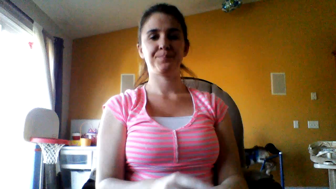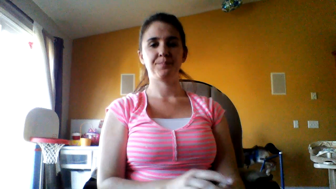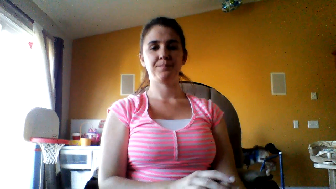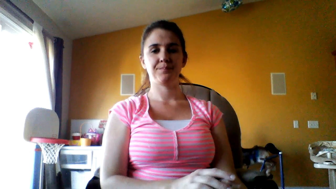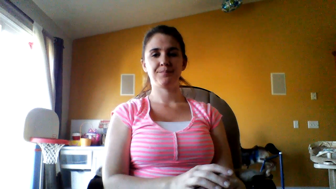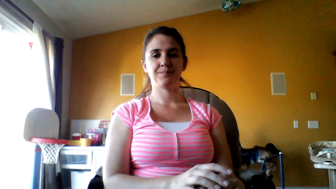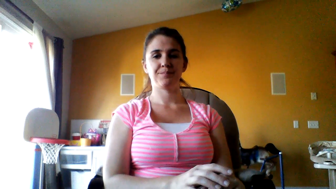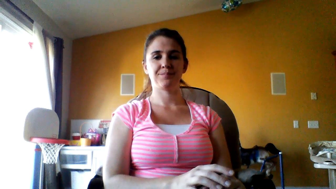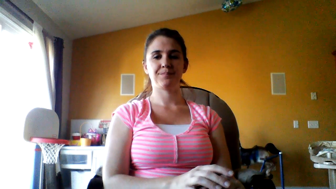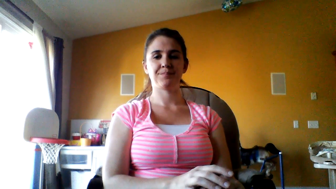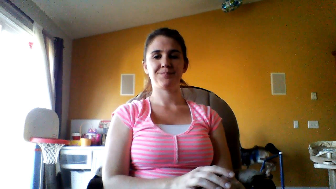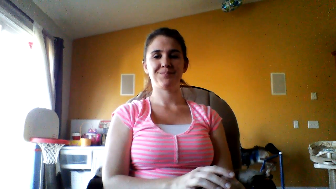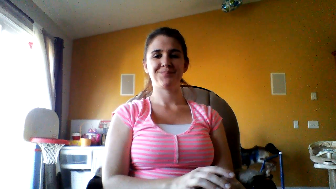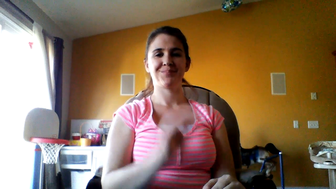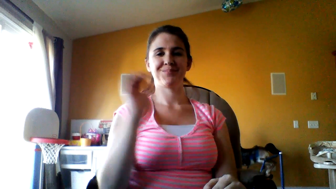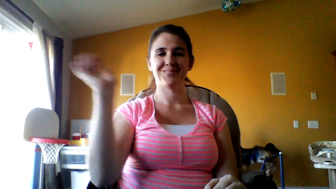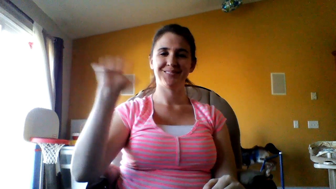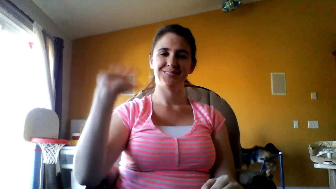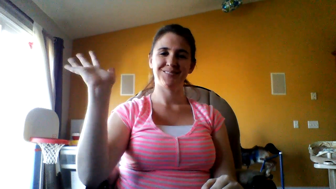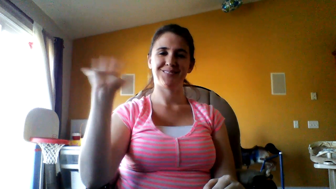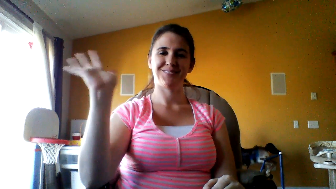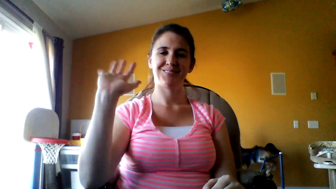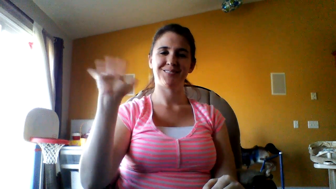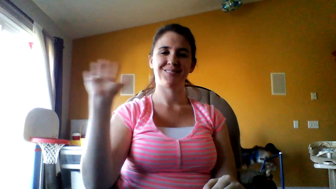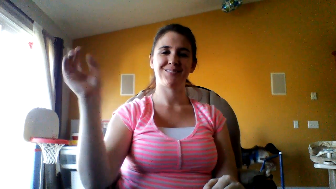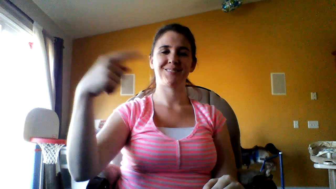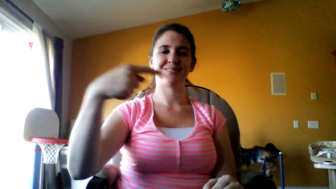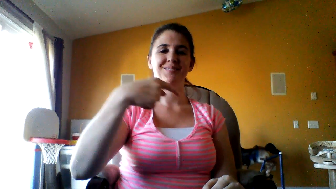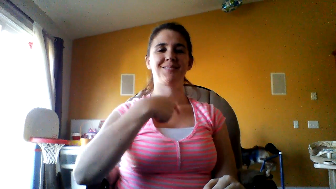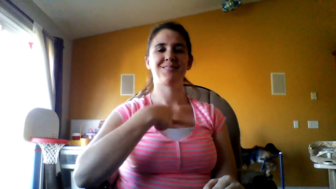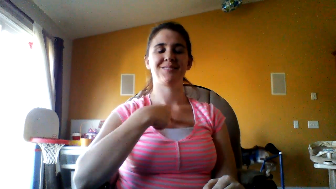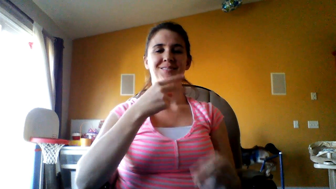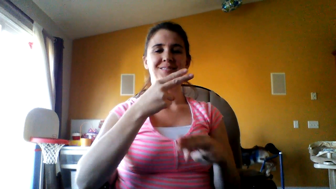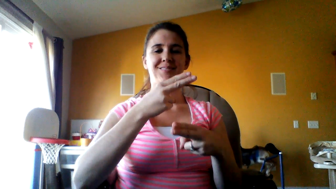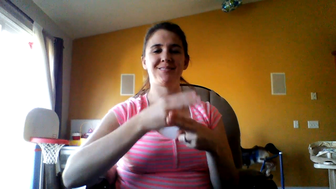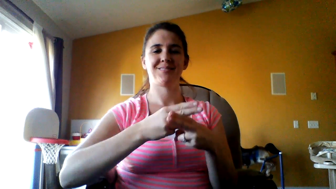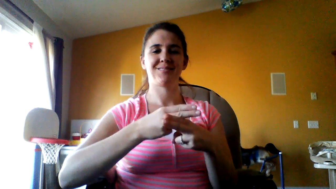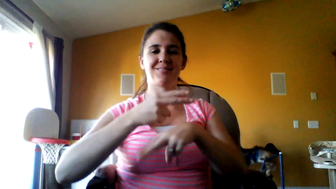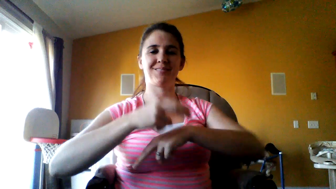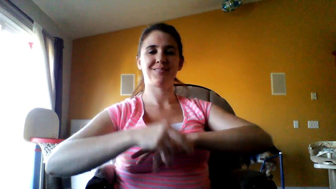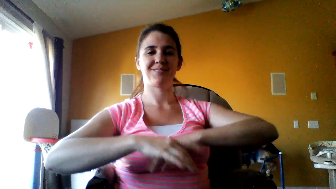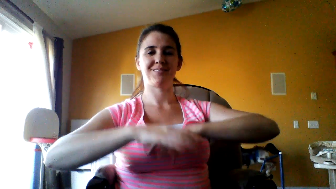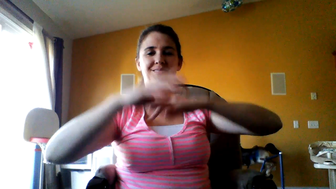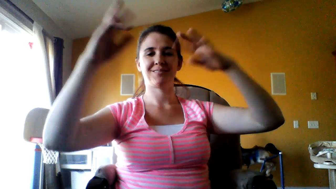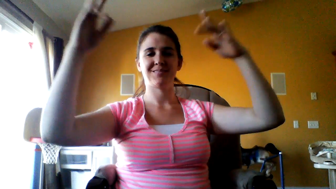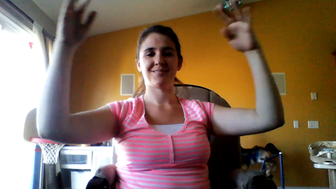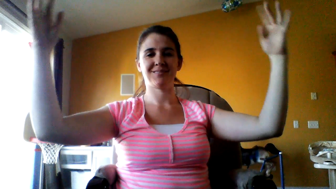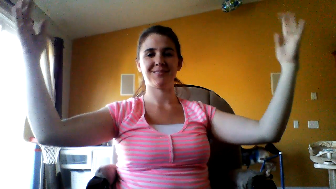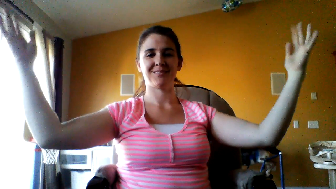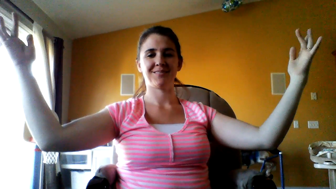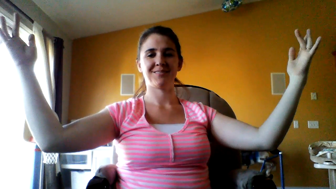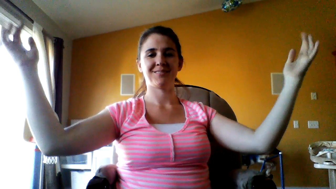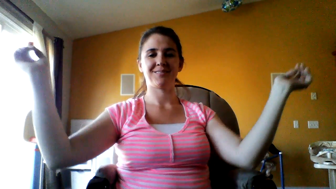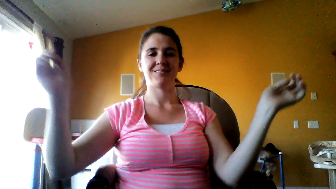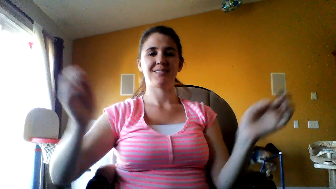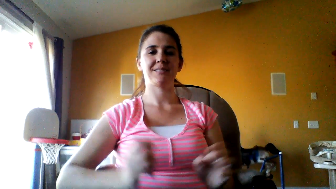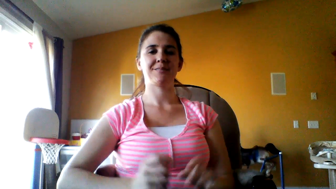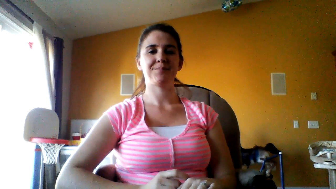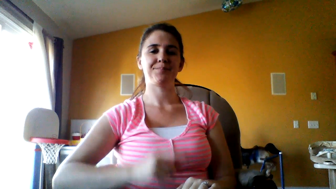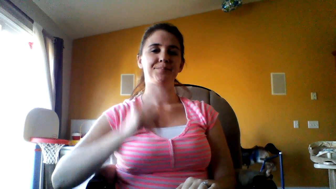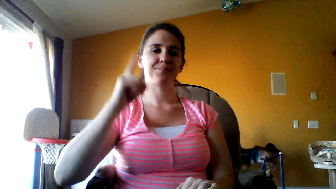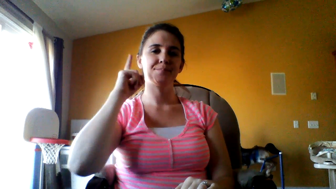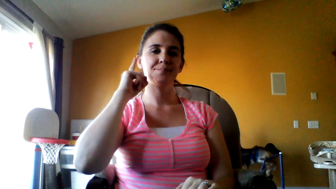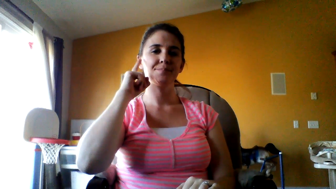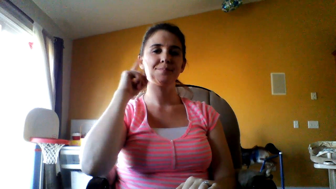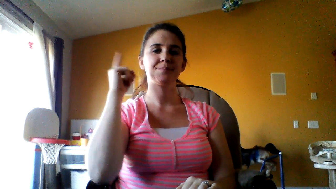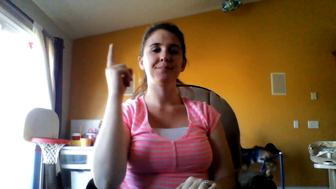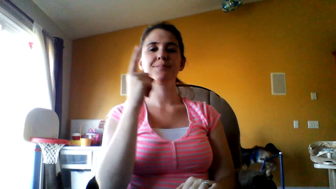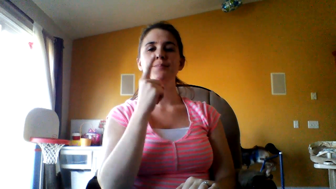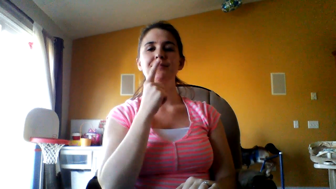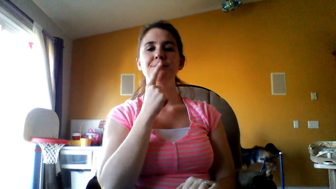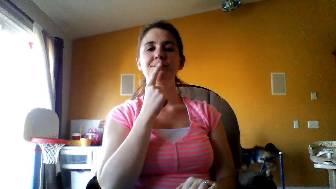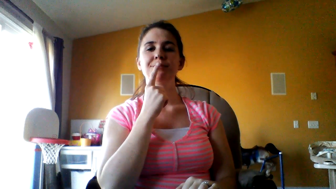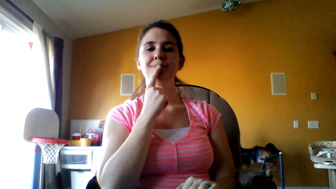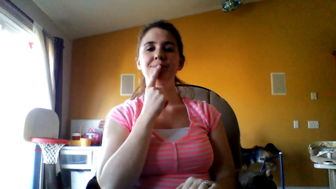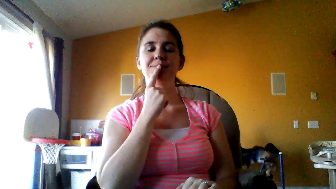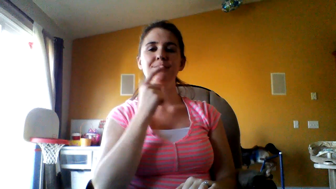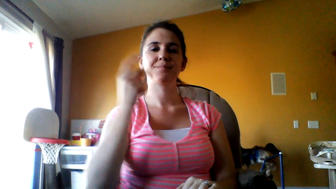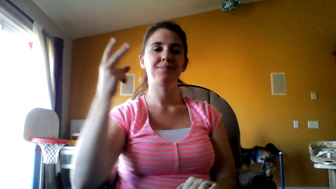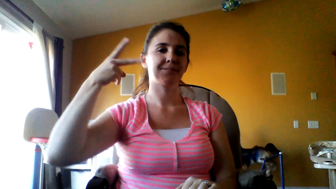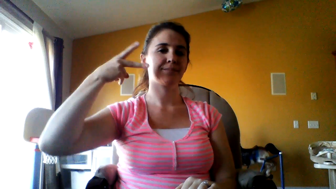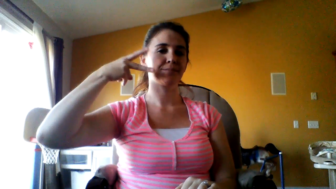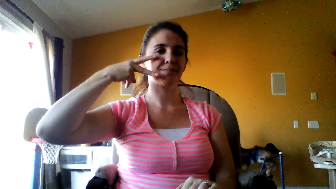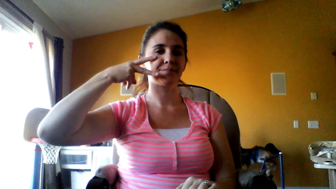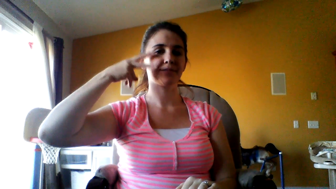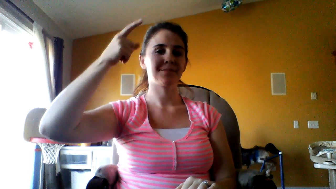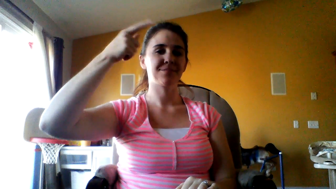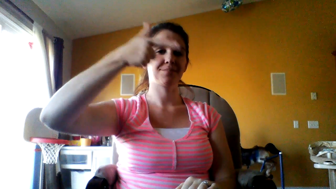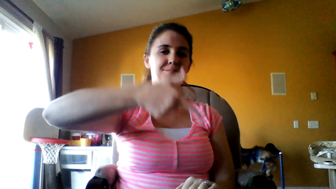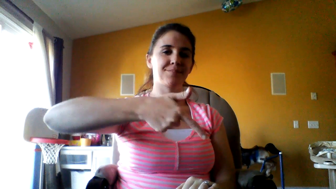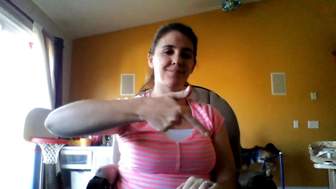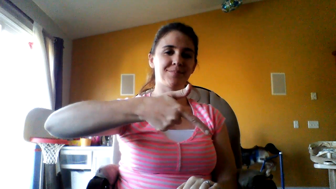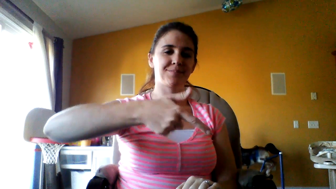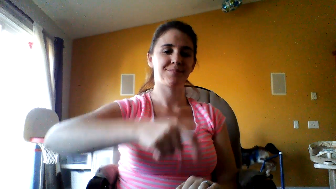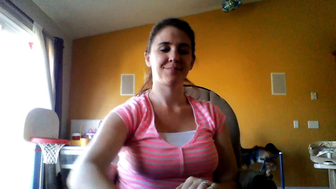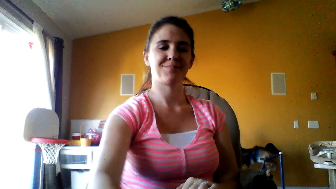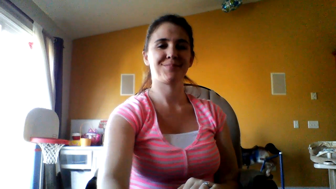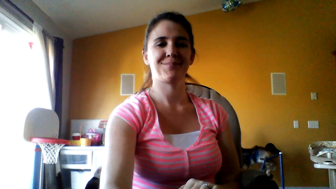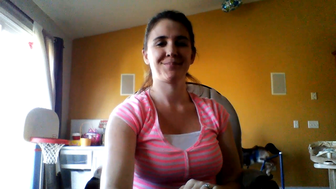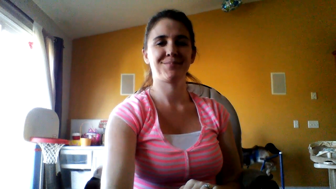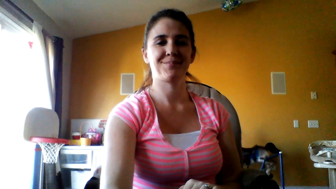greeting, deaf, see you later